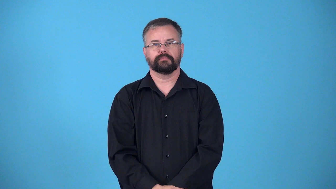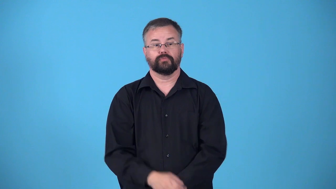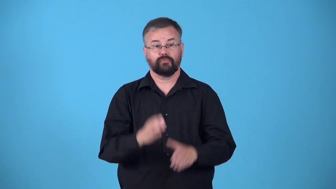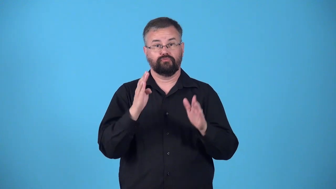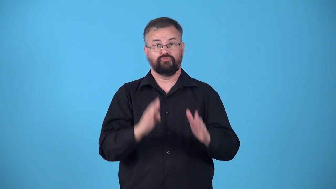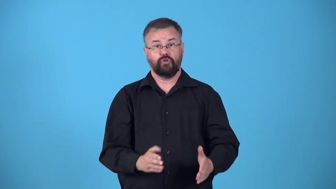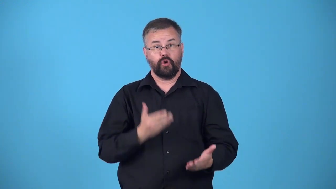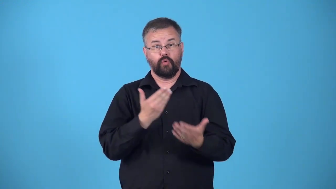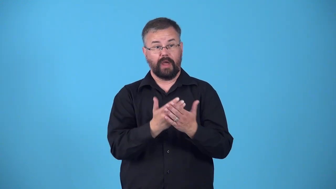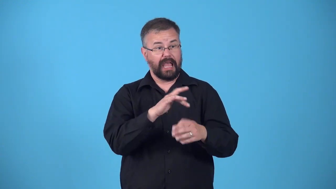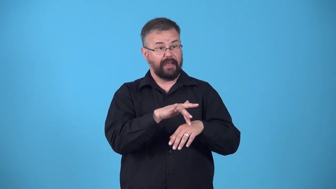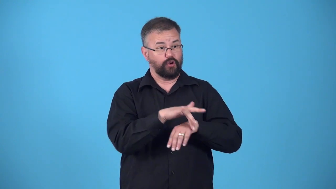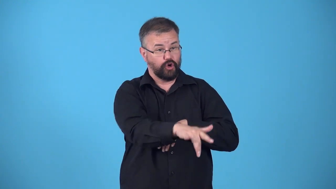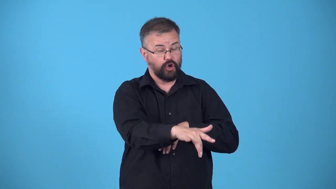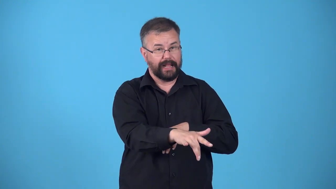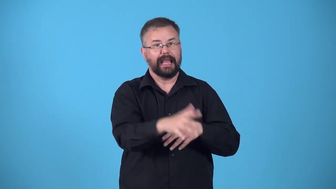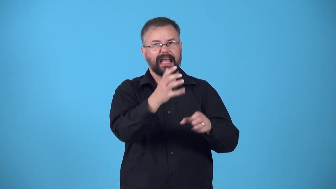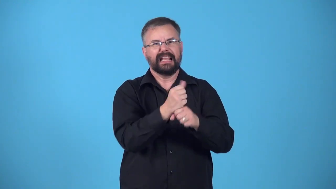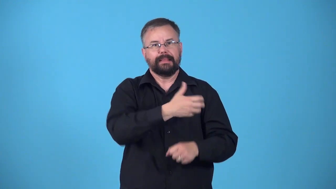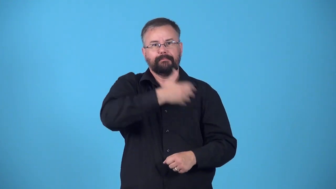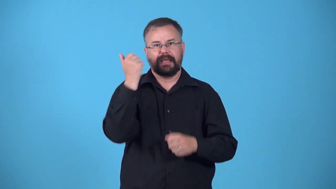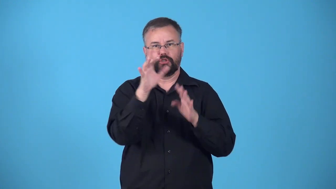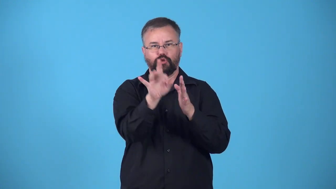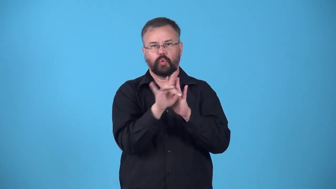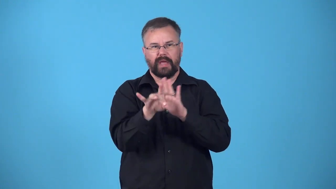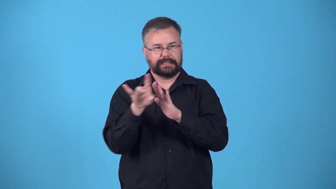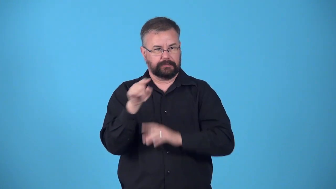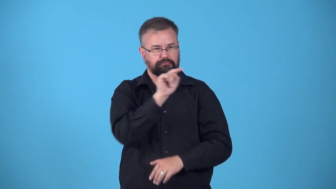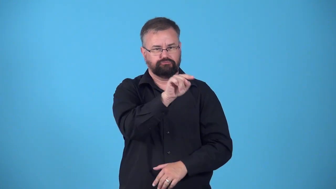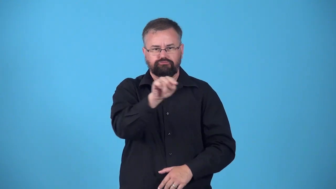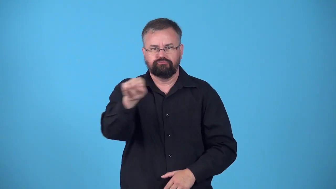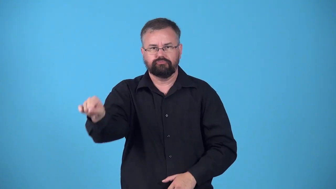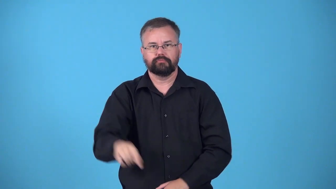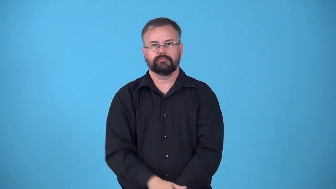early bird catches the worm